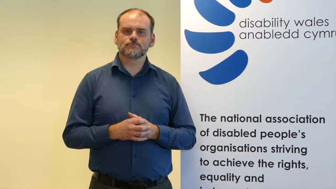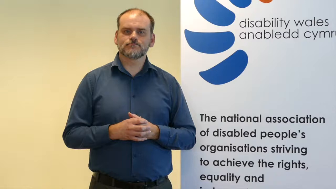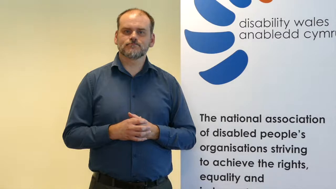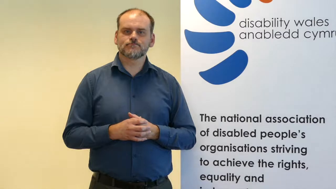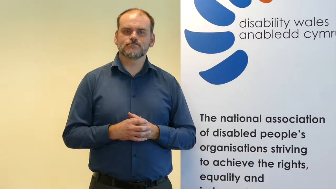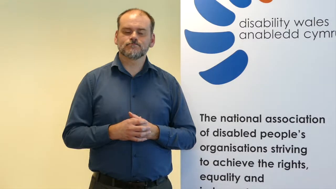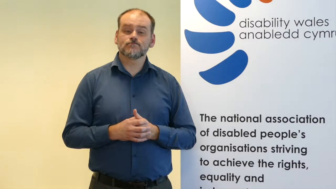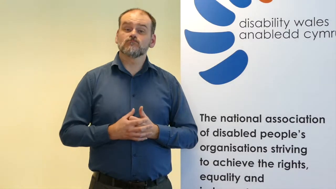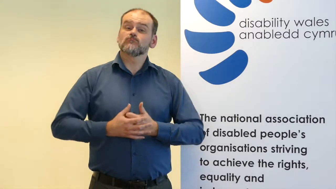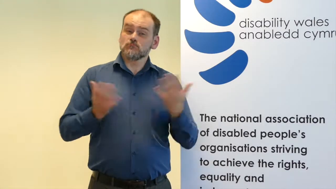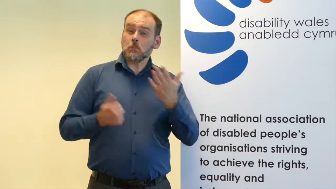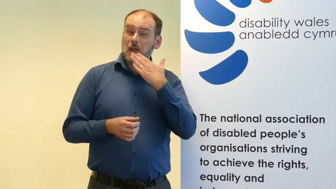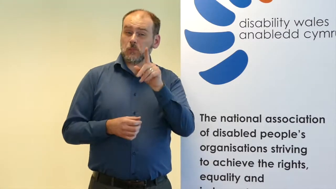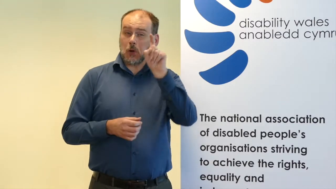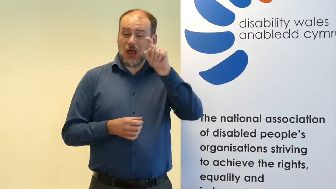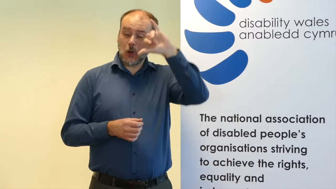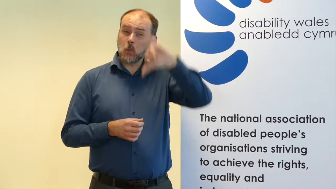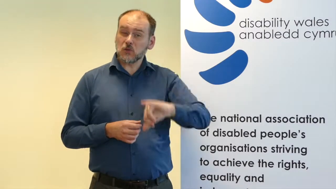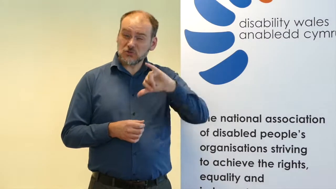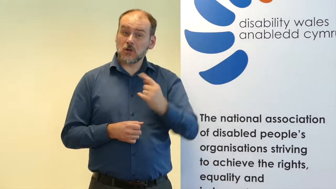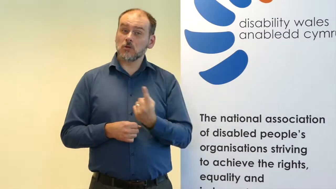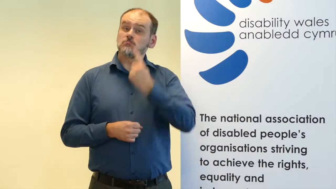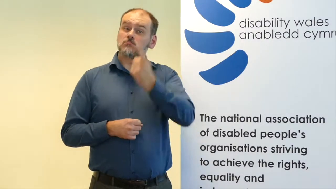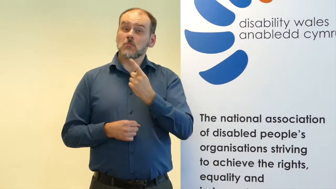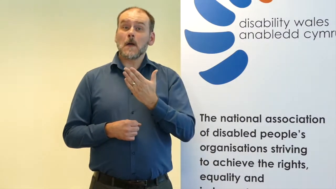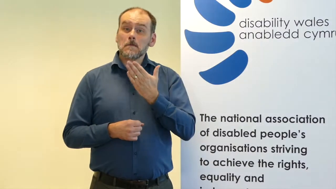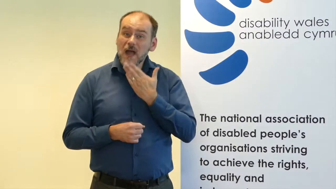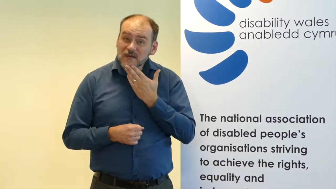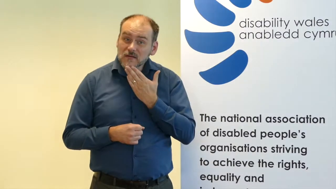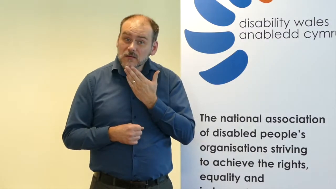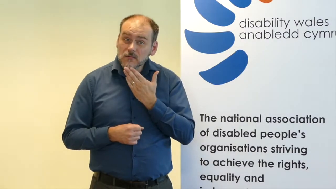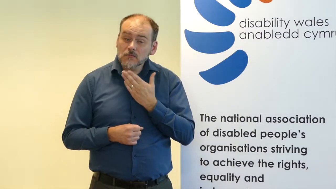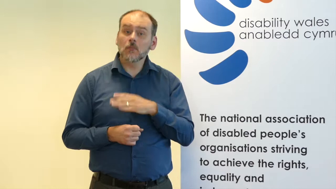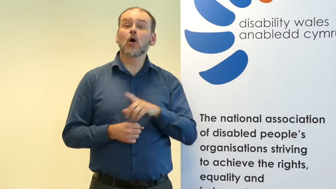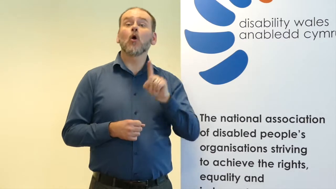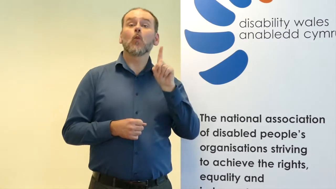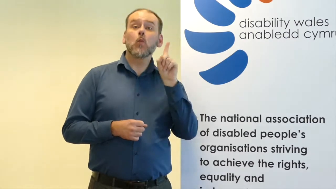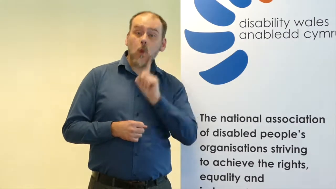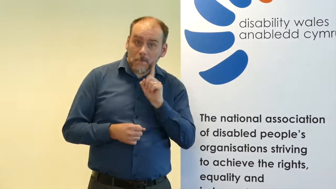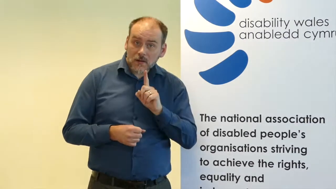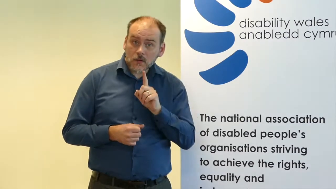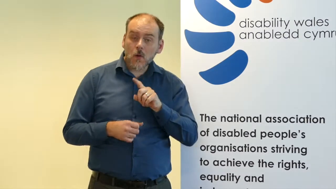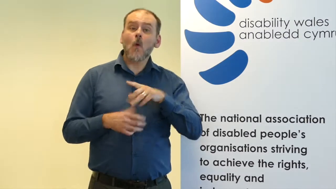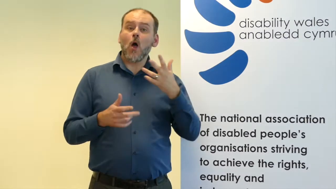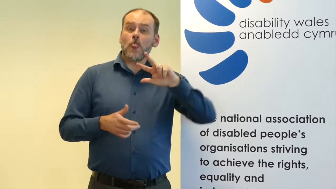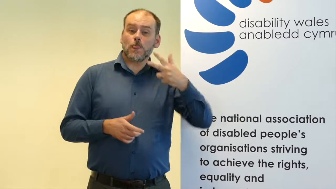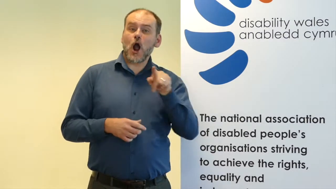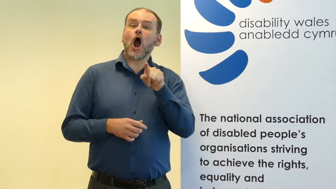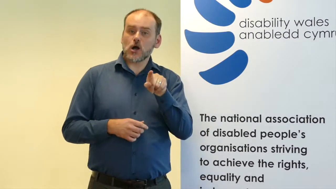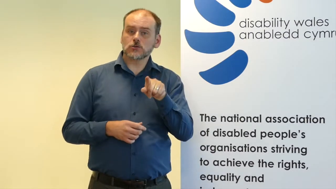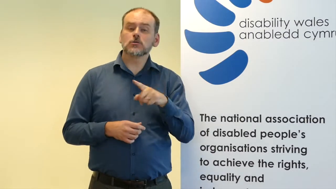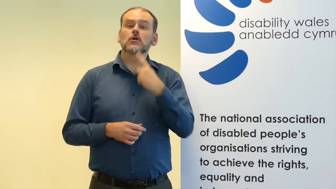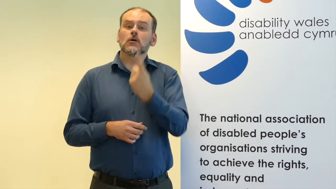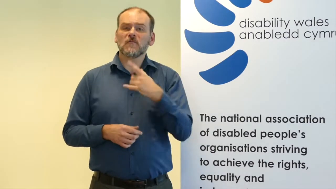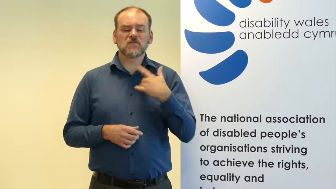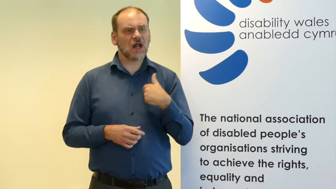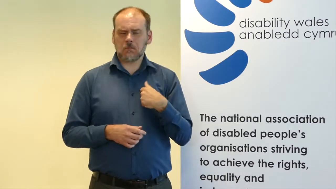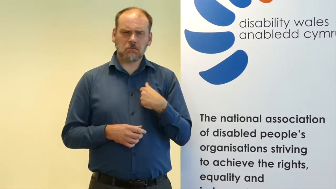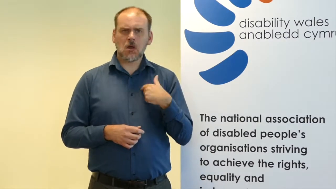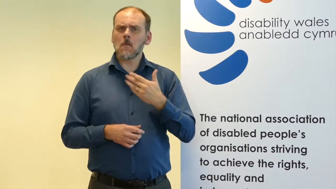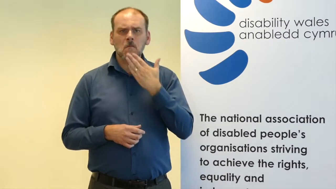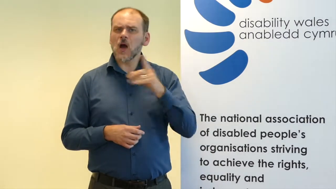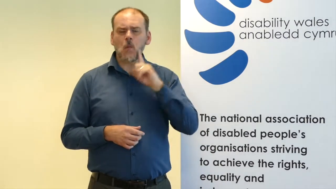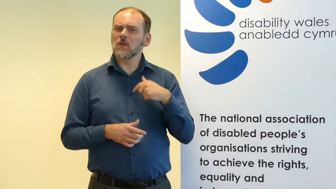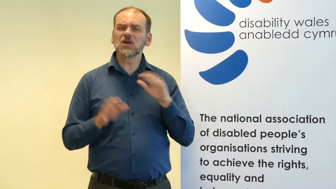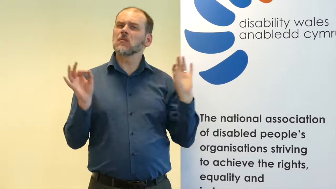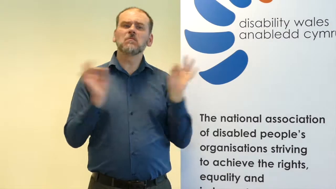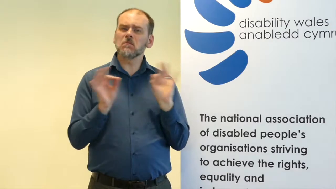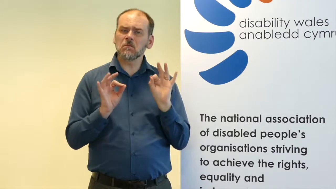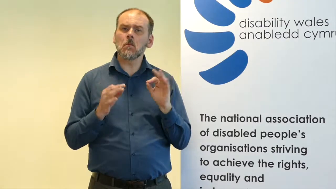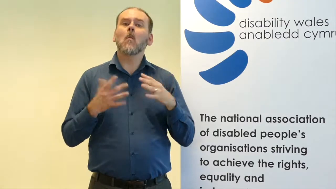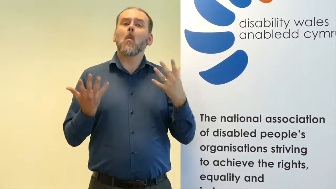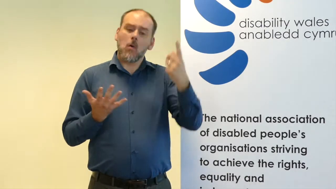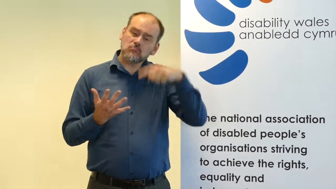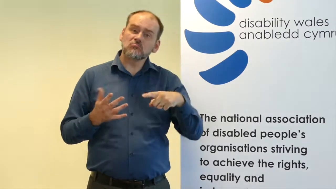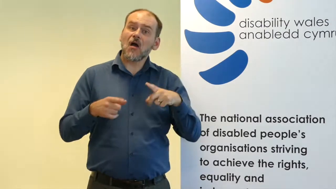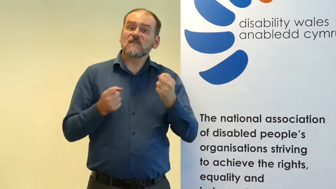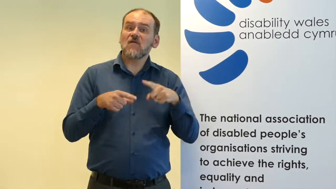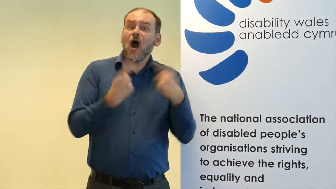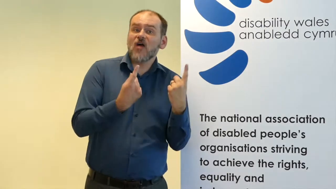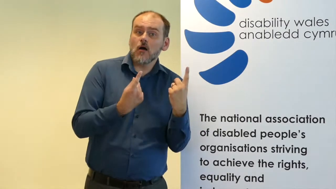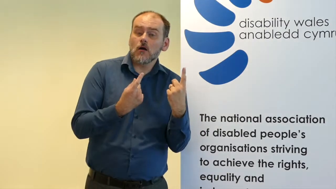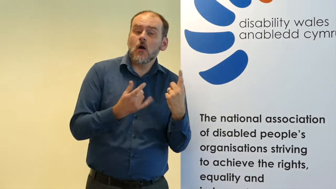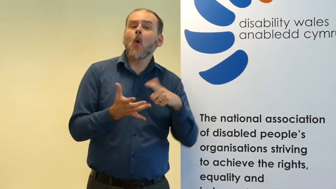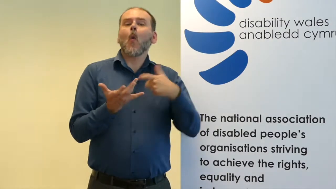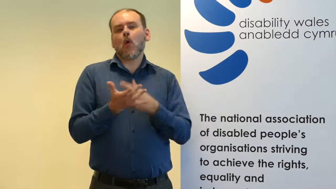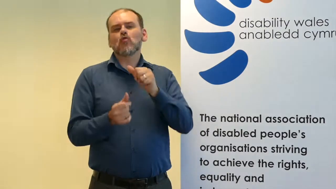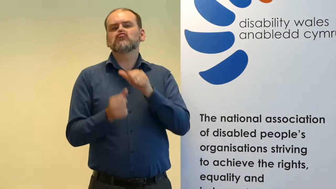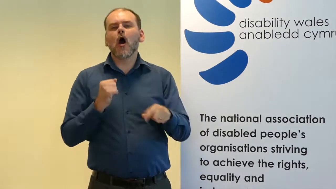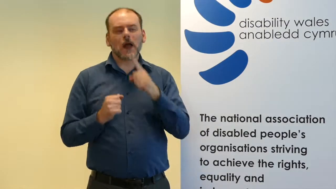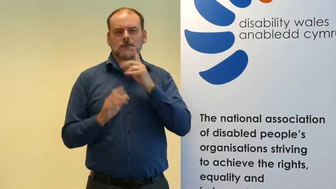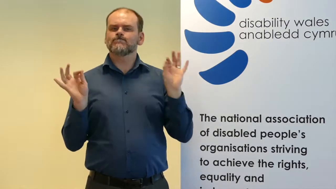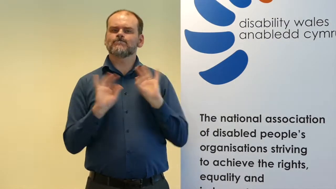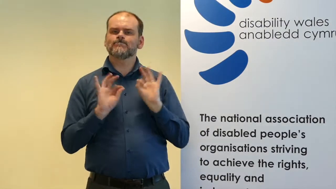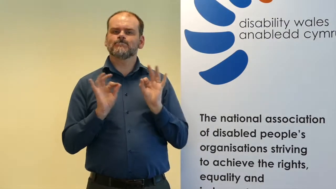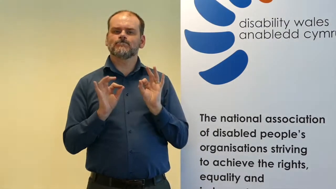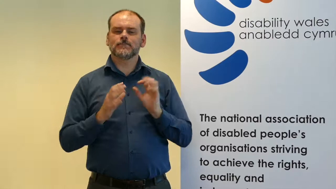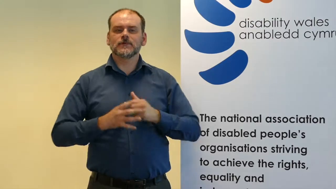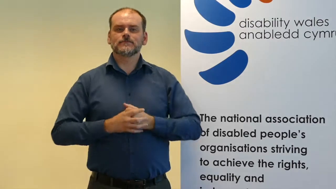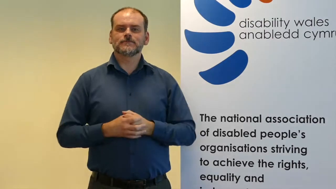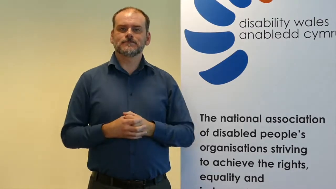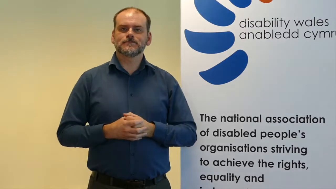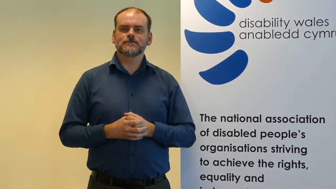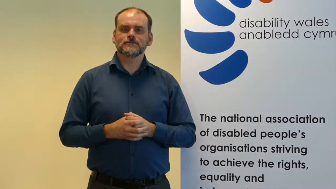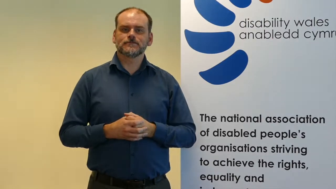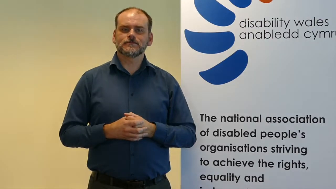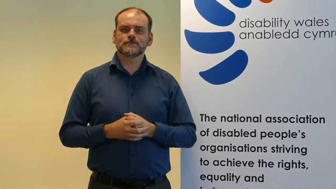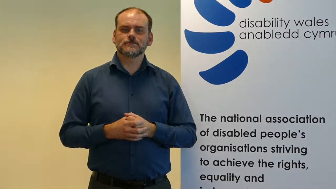Male:female